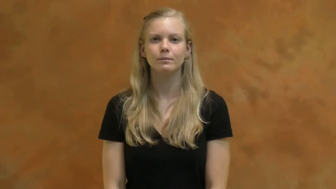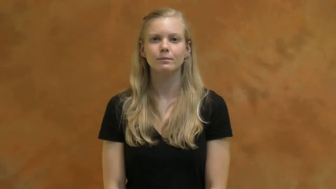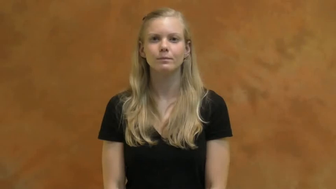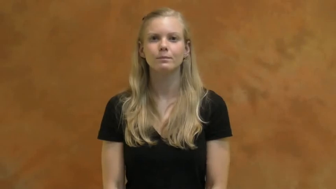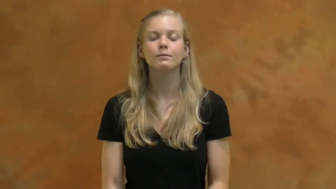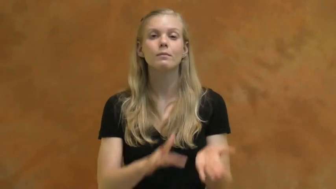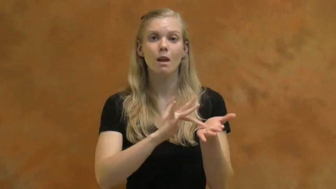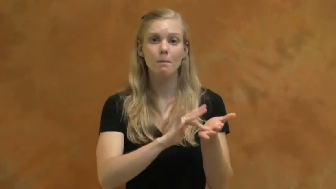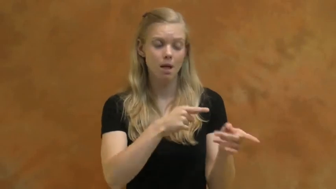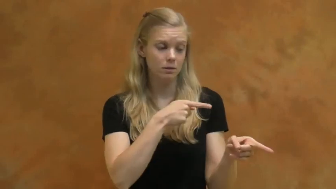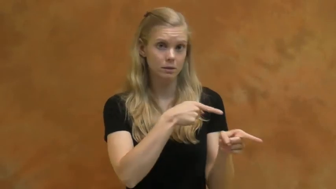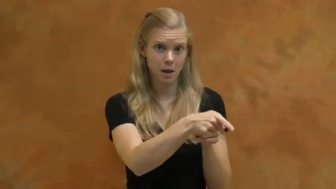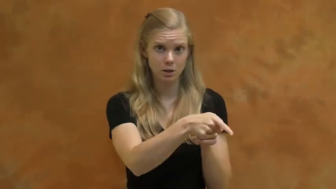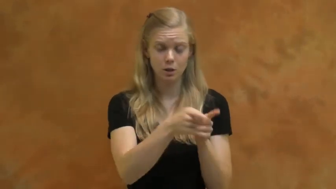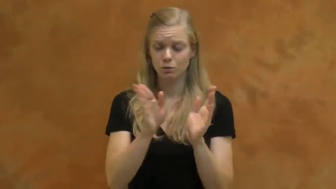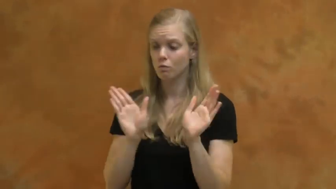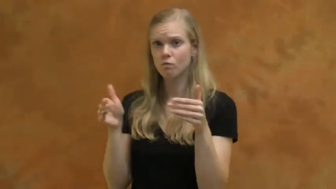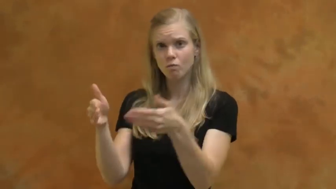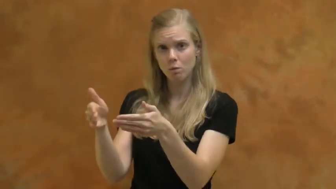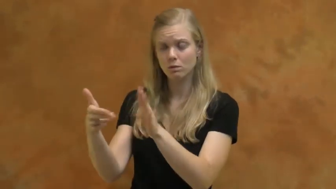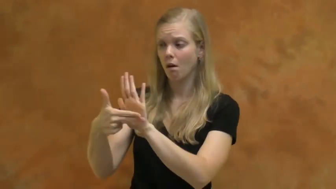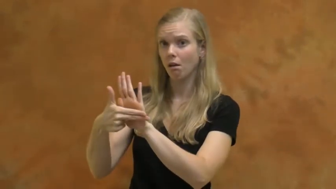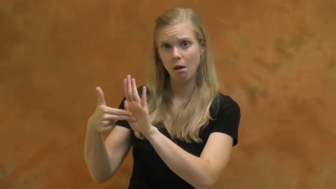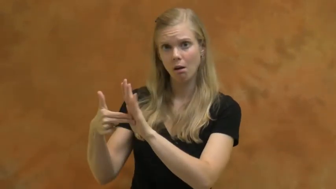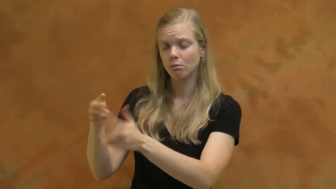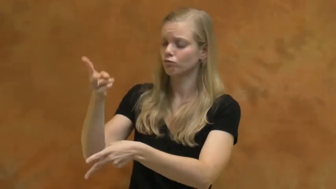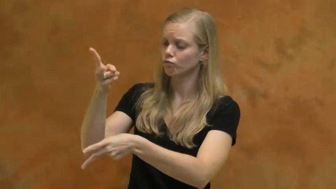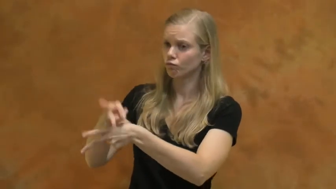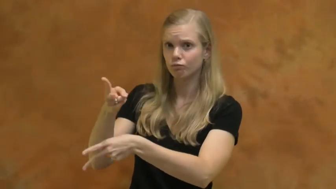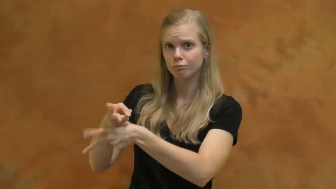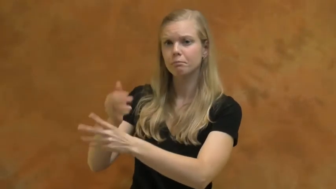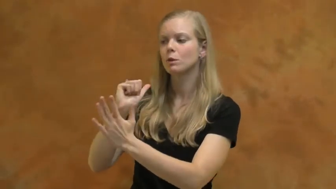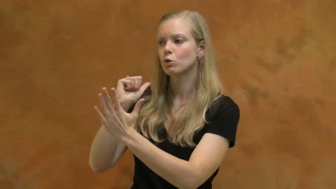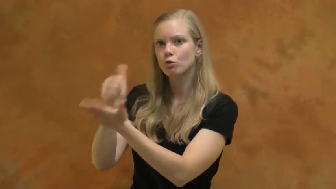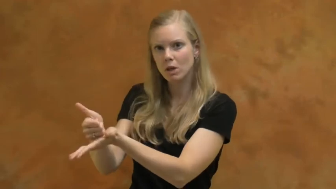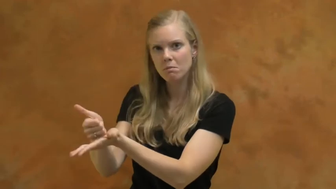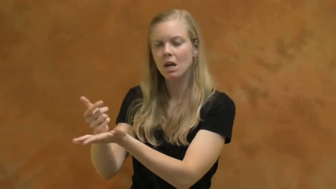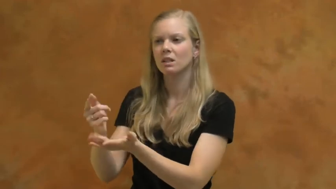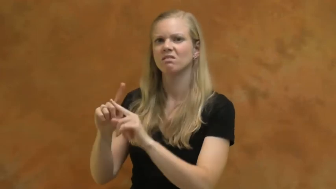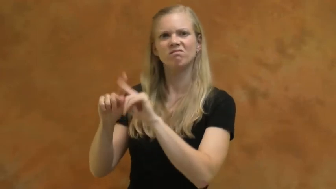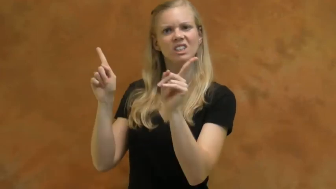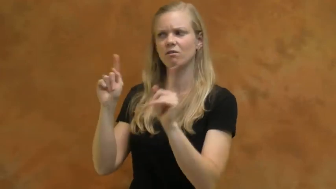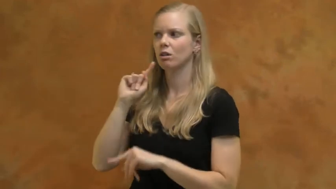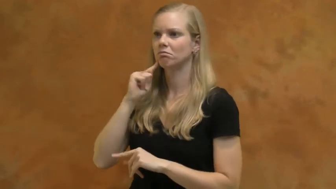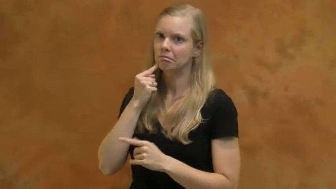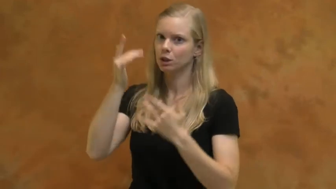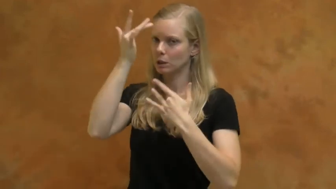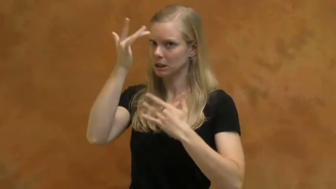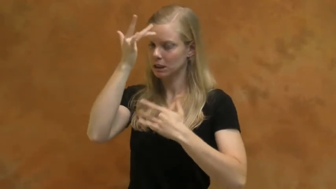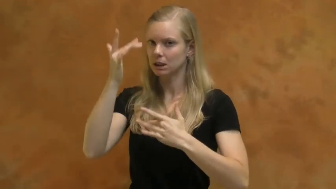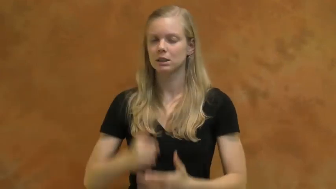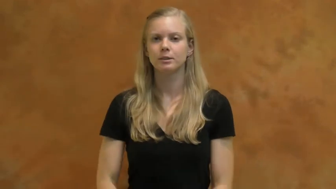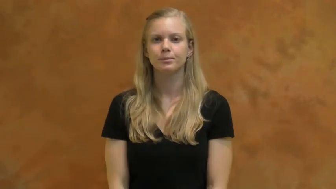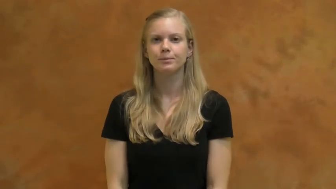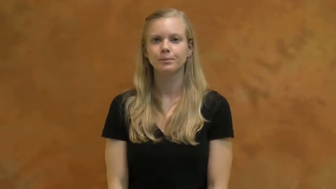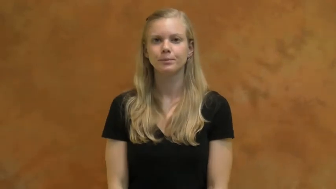internal medicine